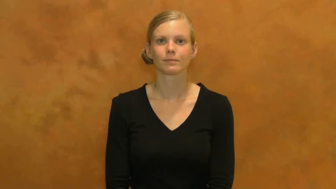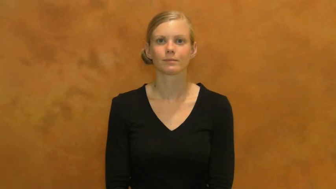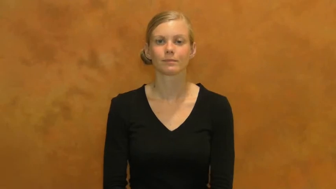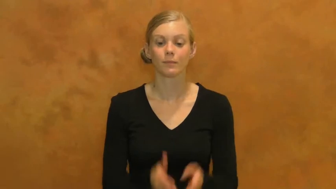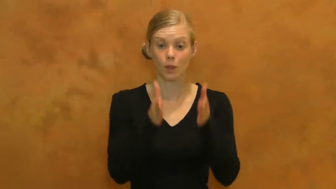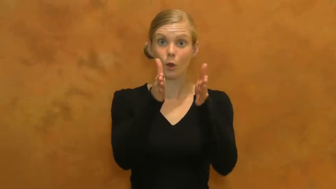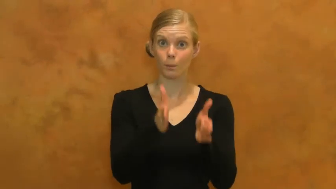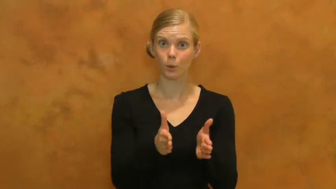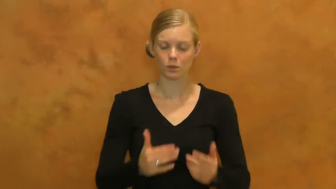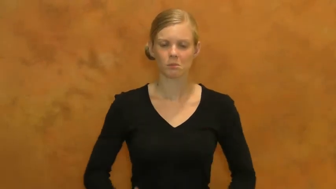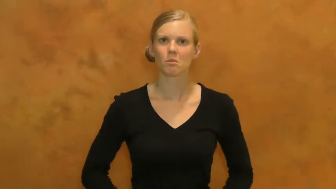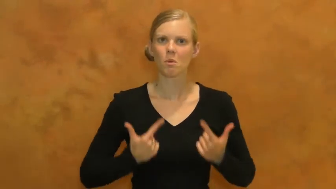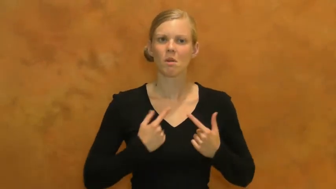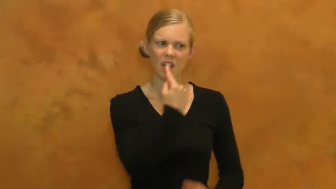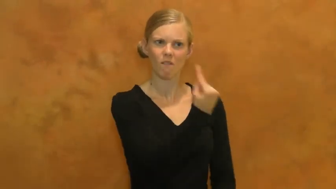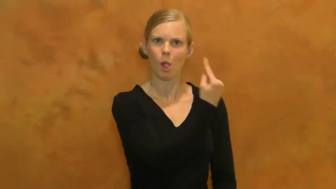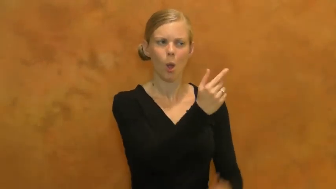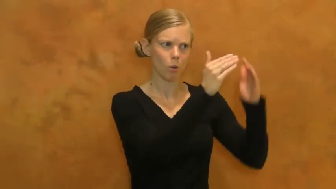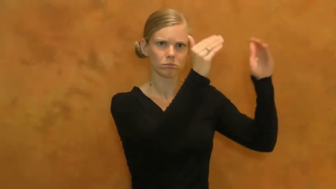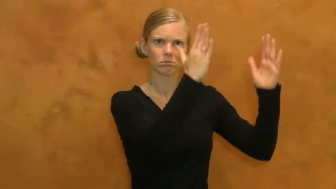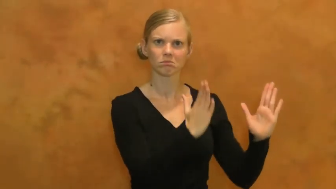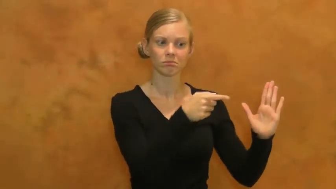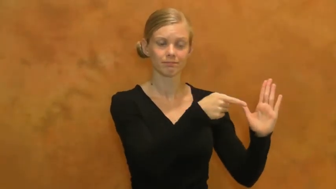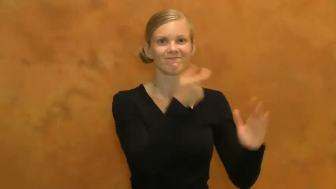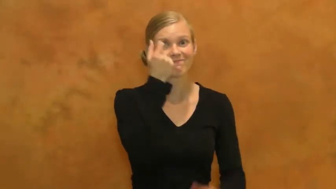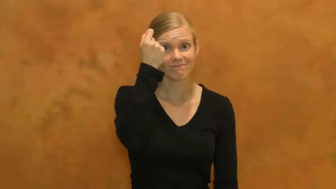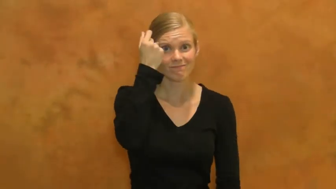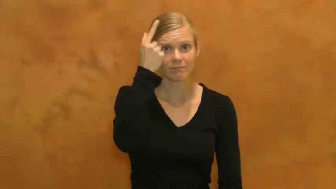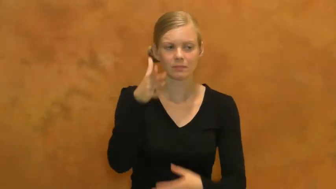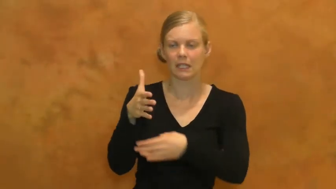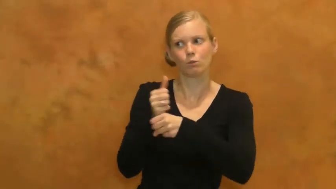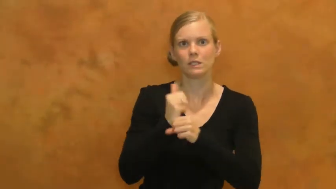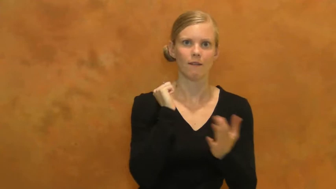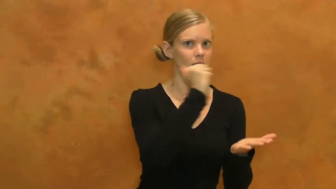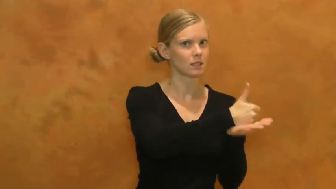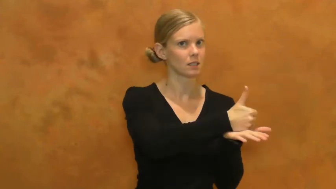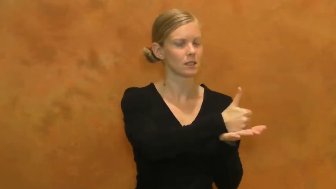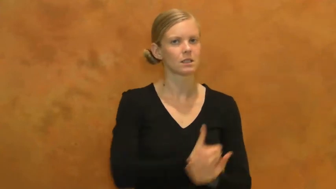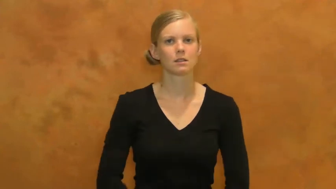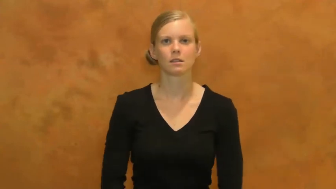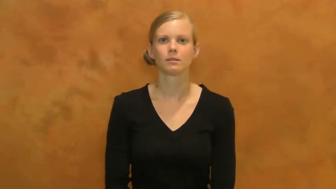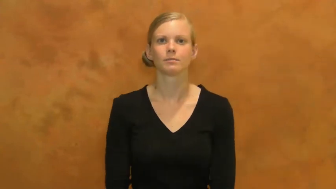supported living